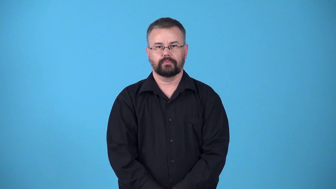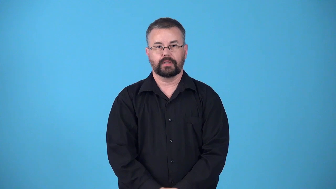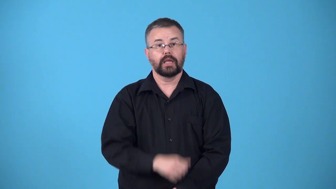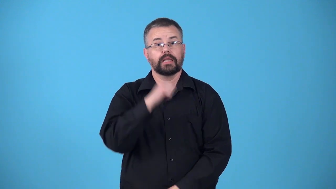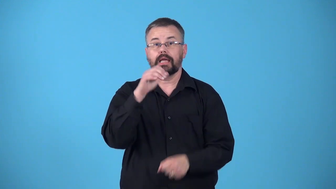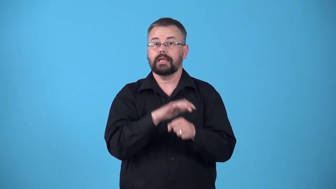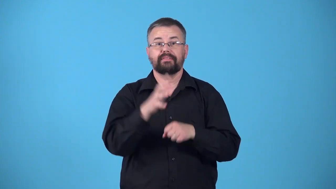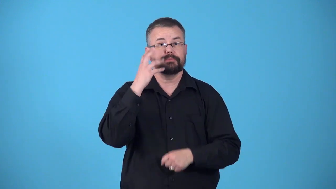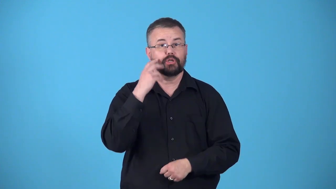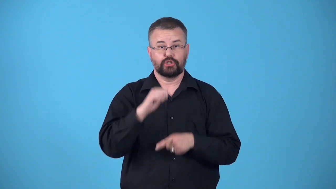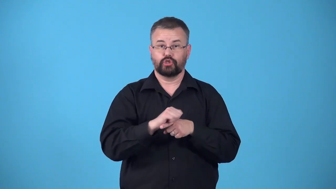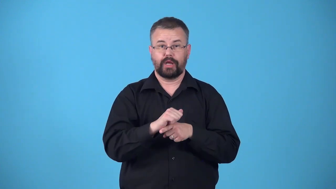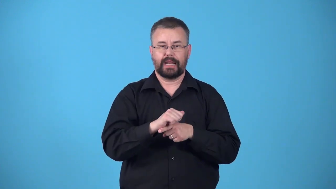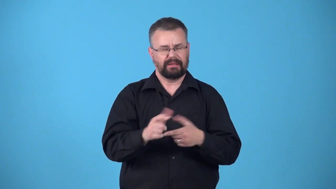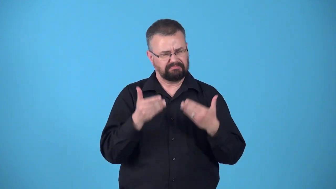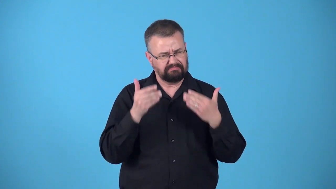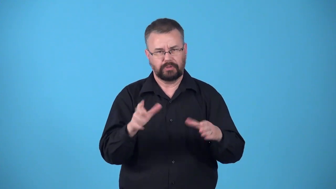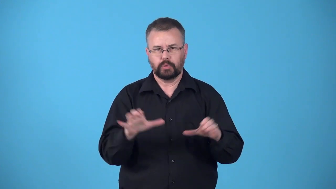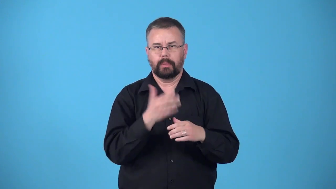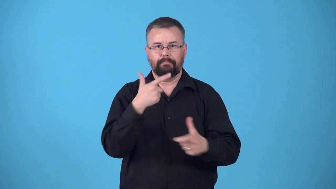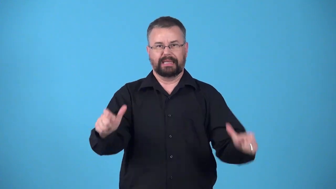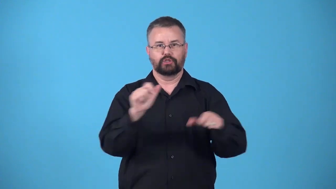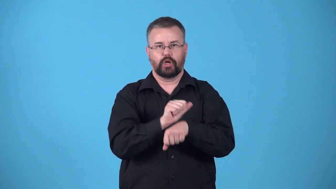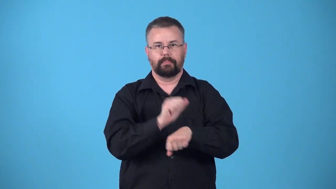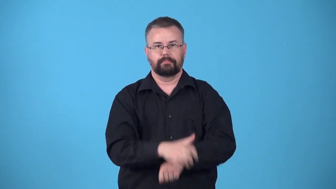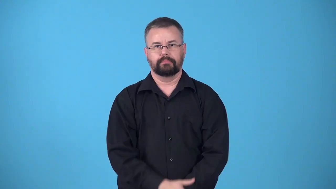fly by the seat of one's pants